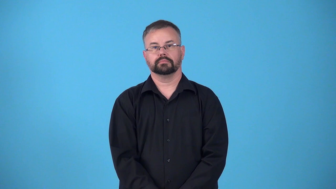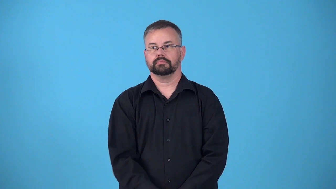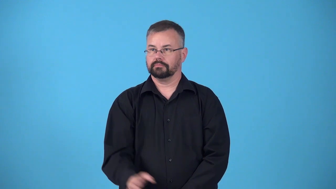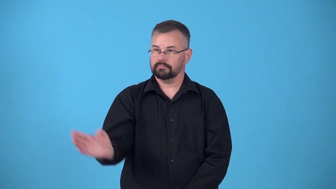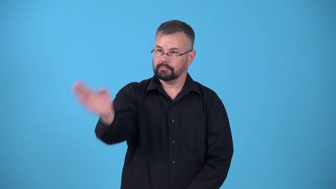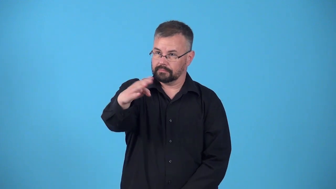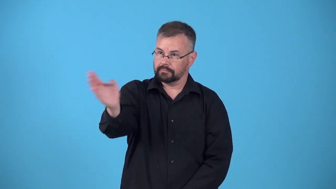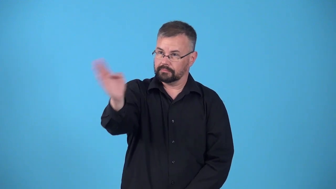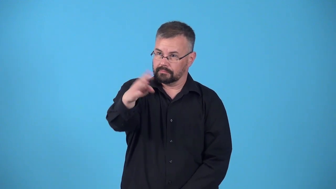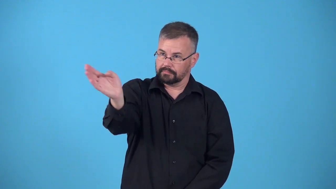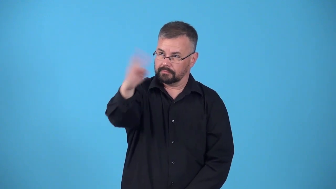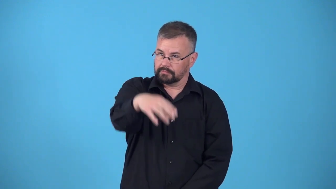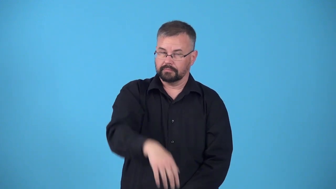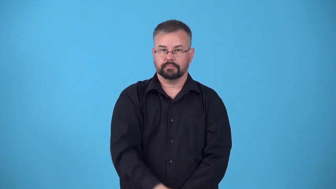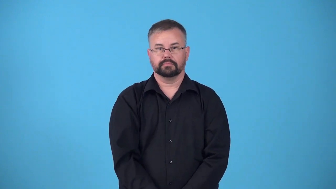wave on